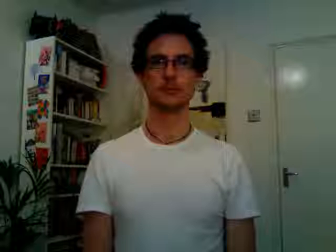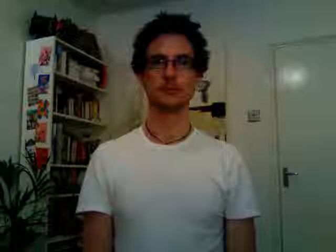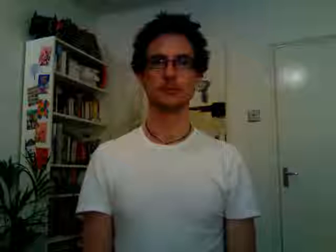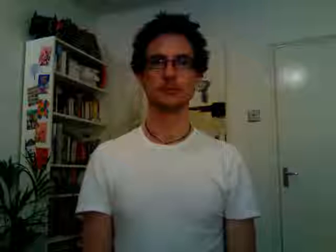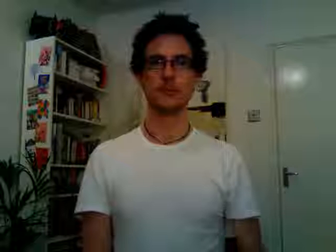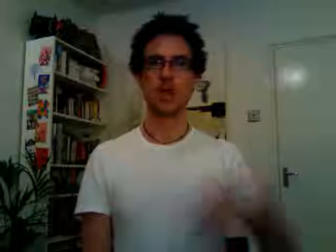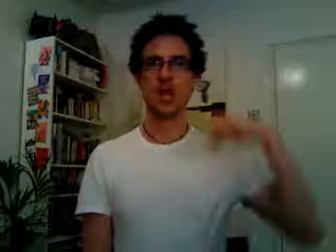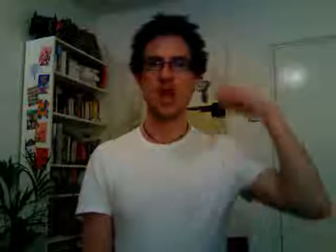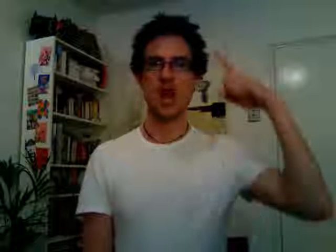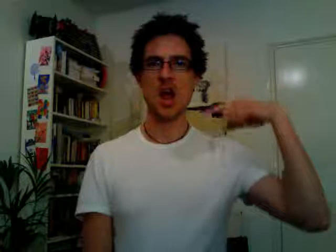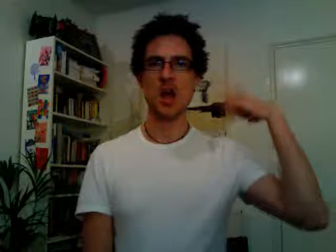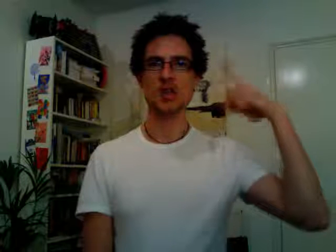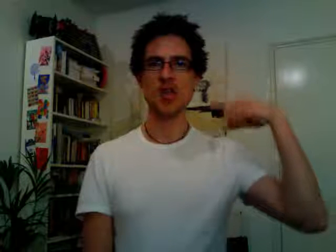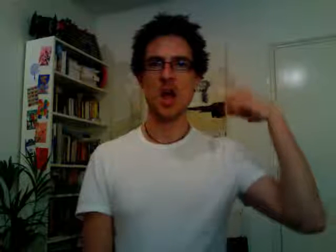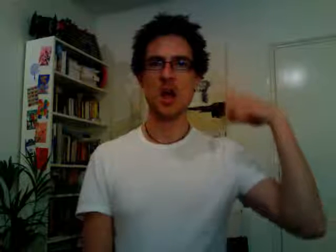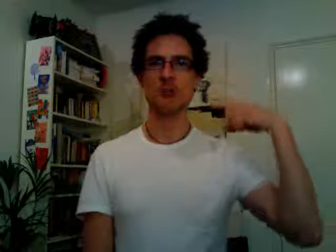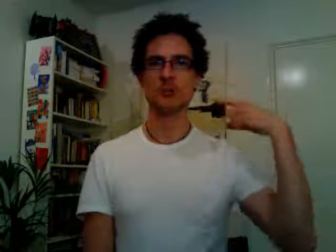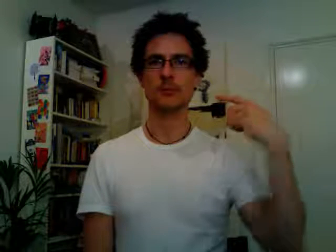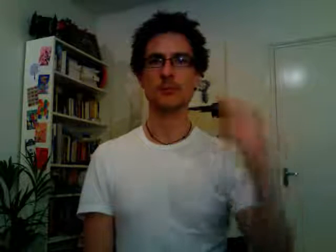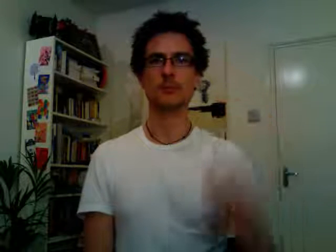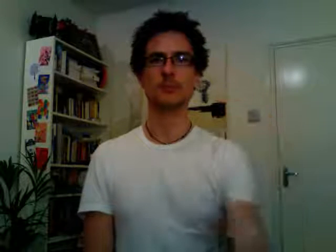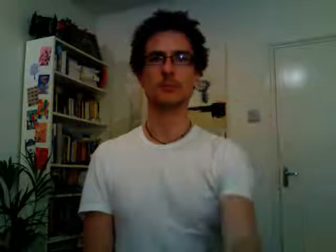london